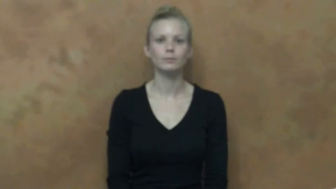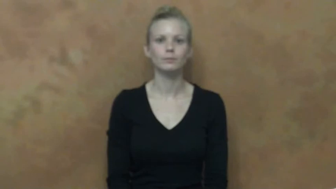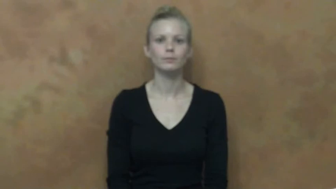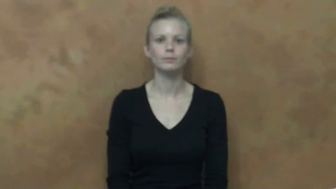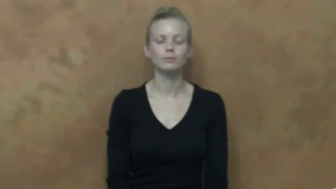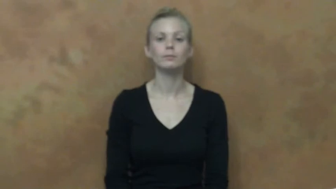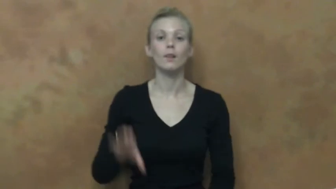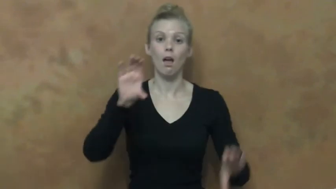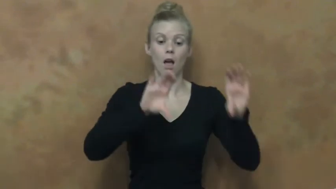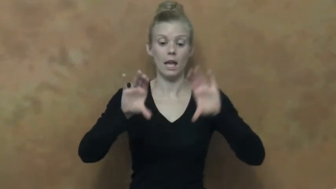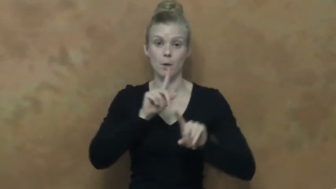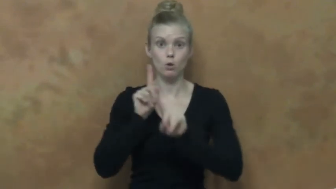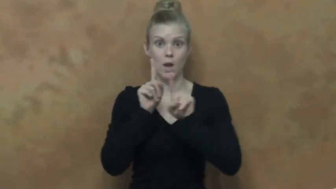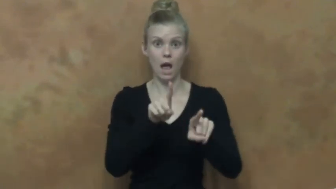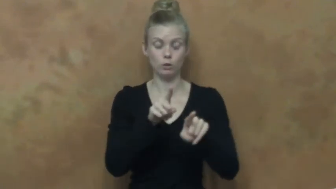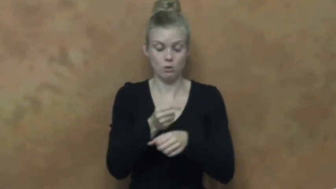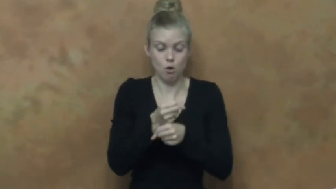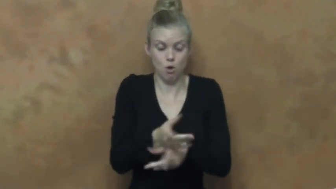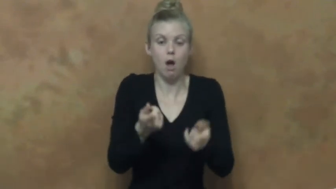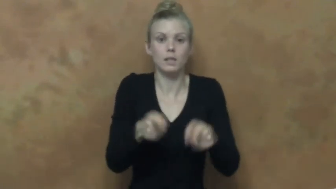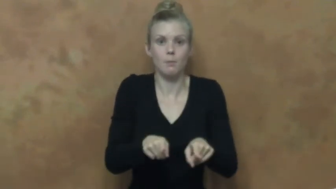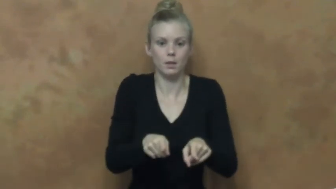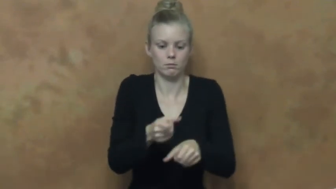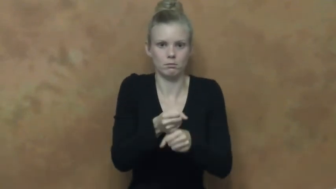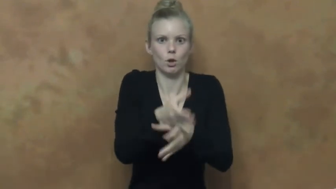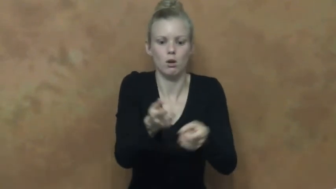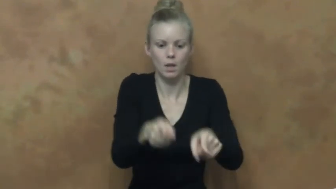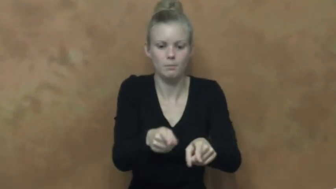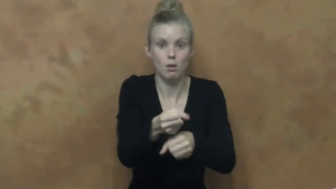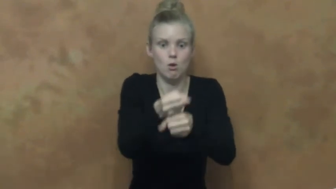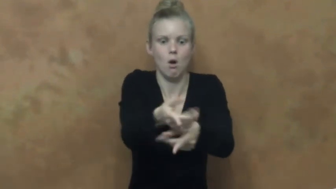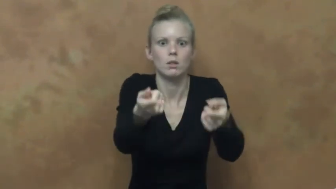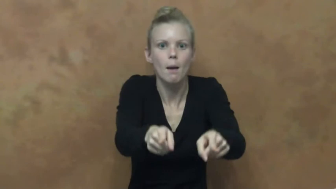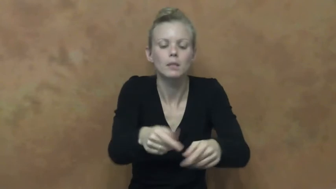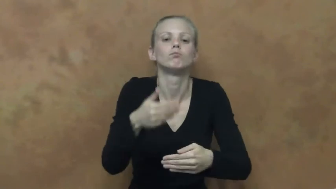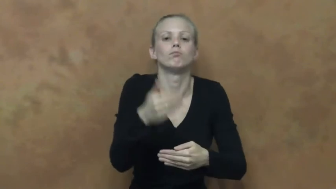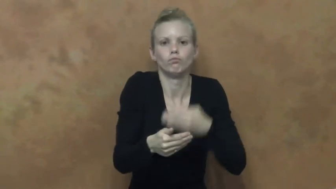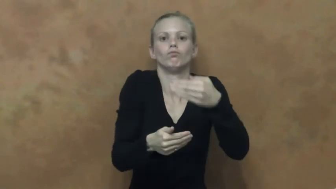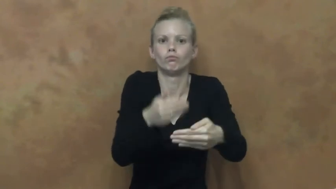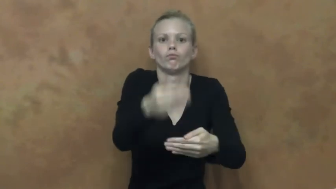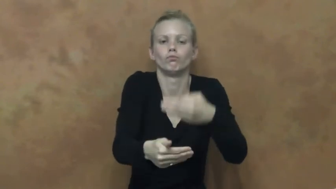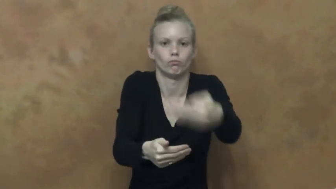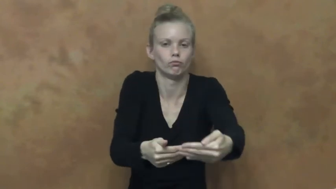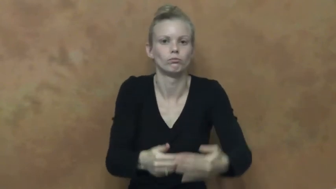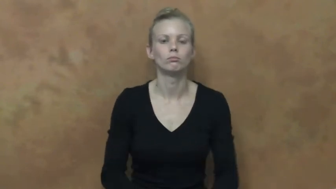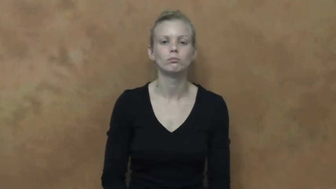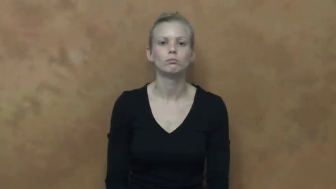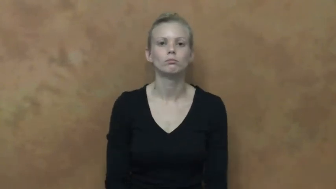chain reaction